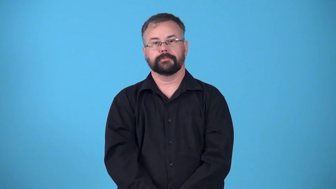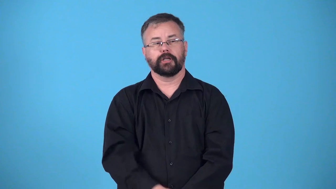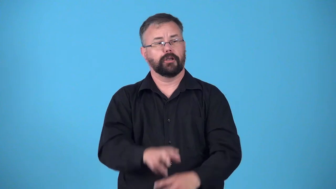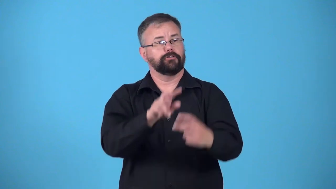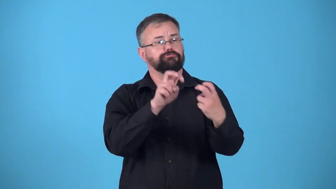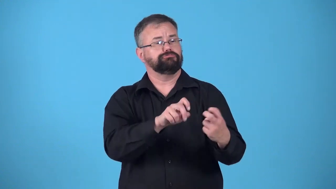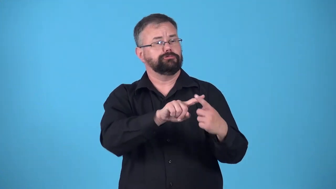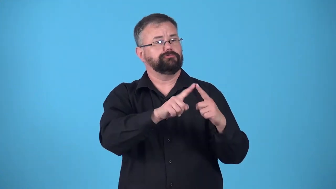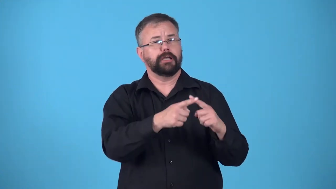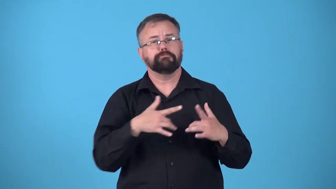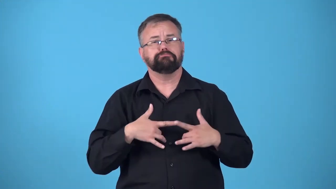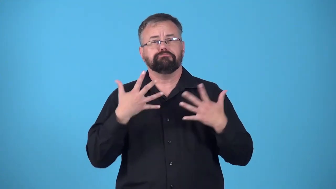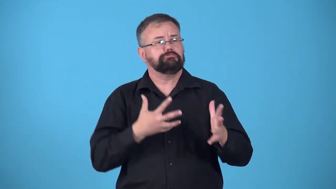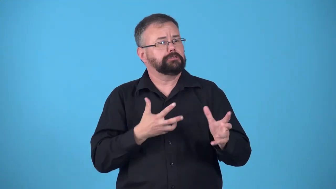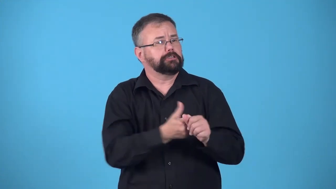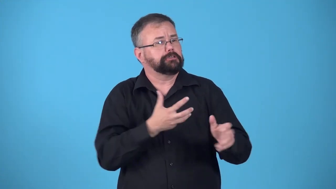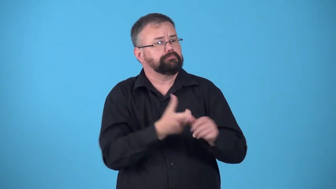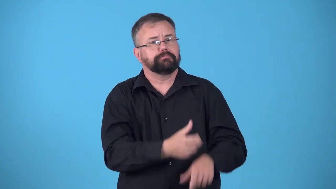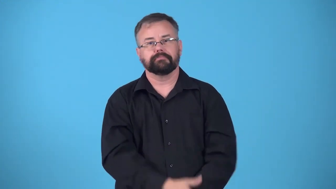catch up with